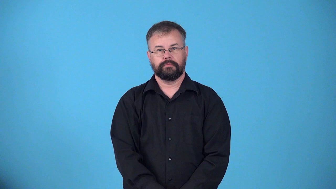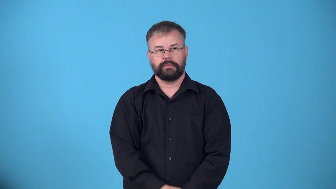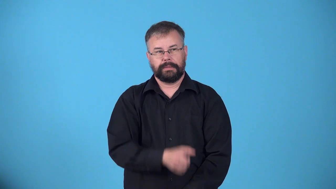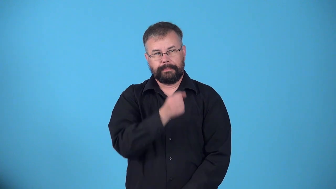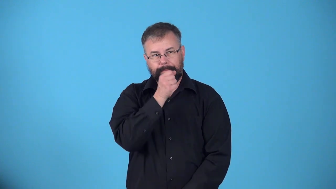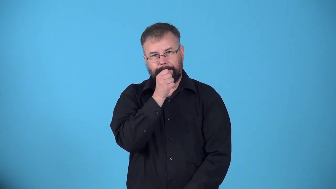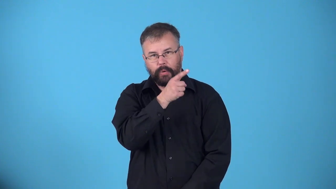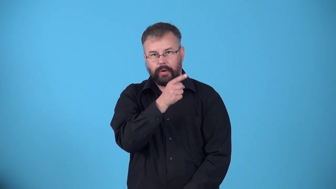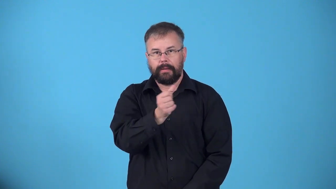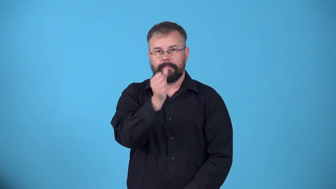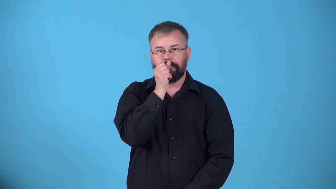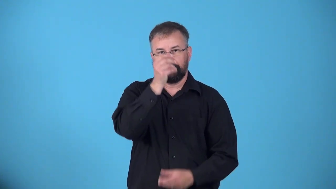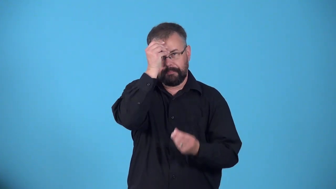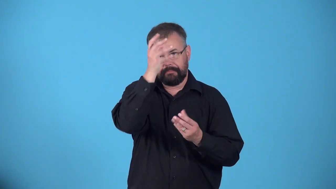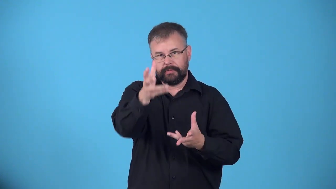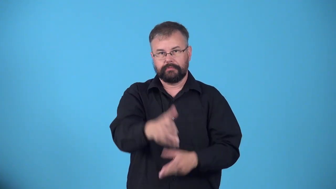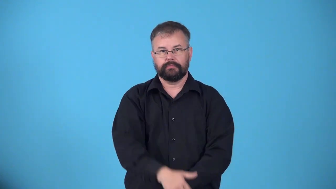leak,leak out